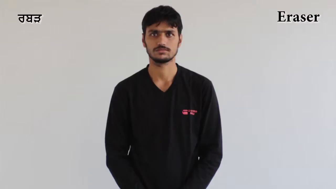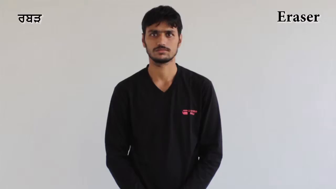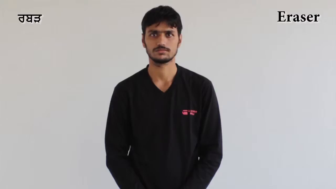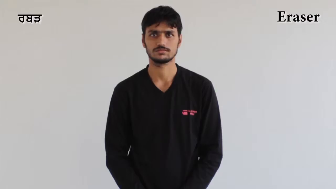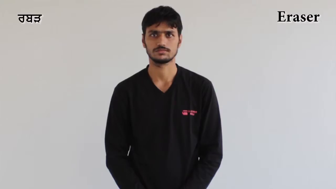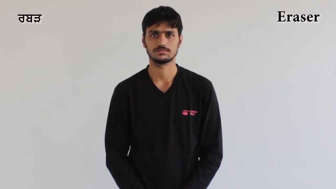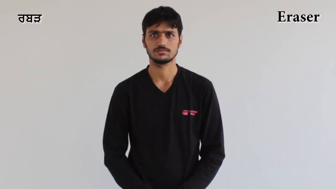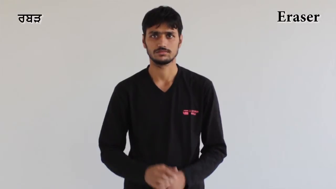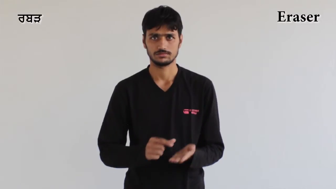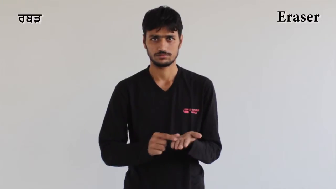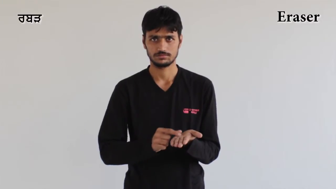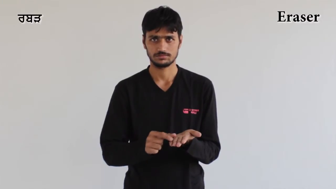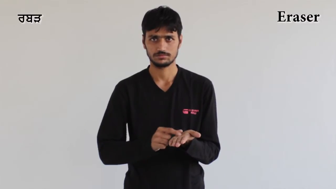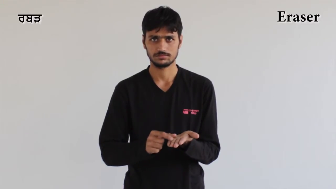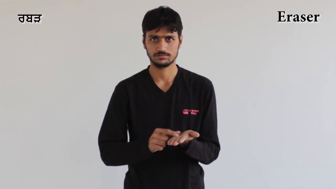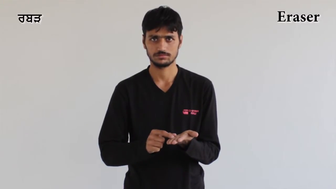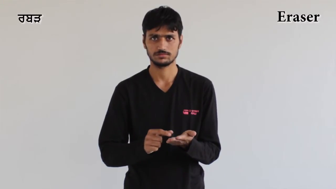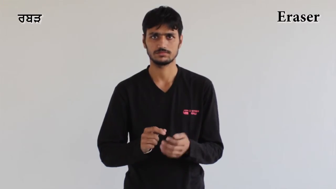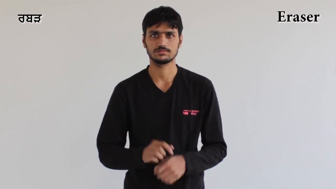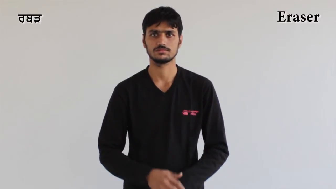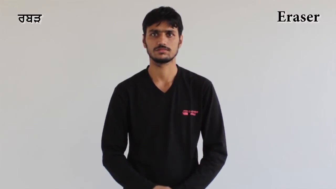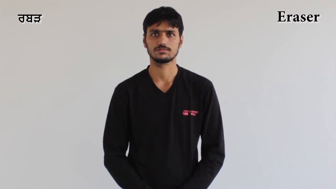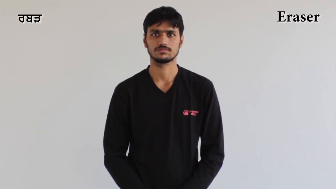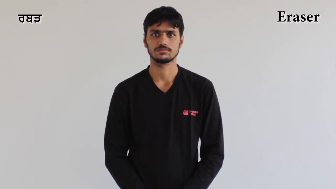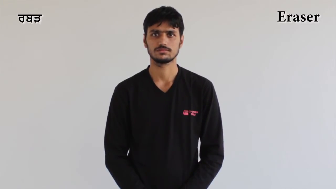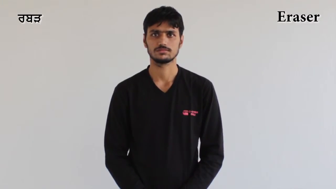Eraser